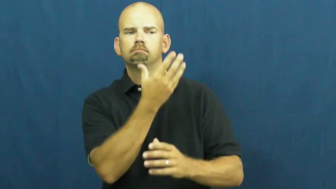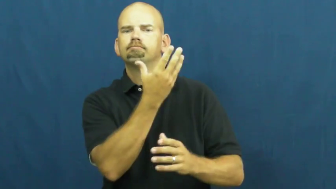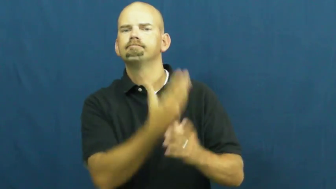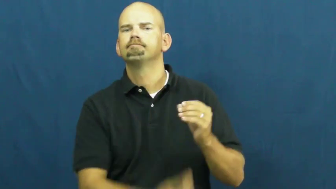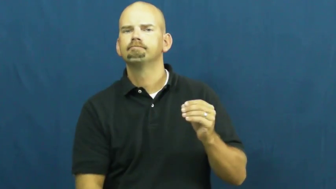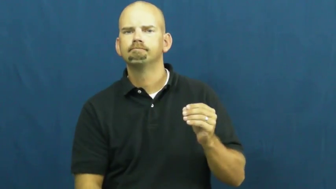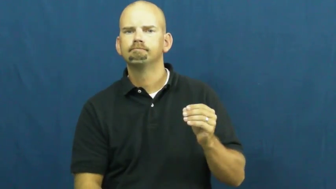disappear,gone,missing